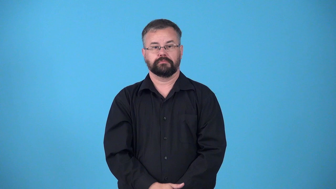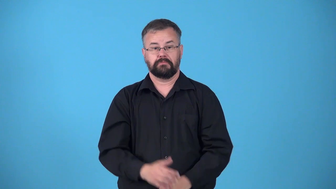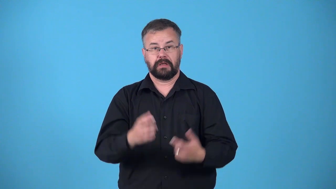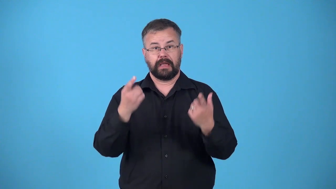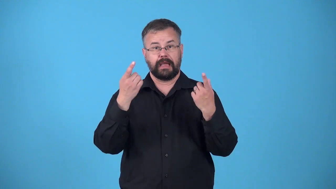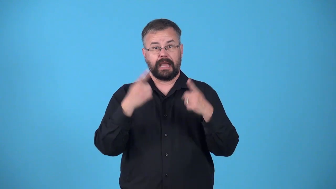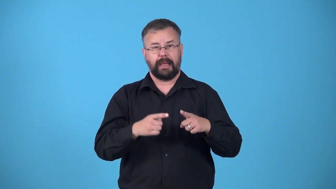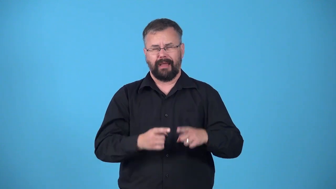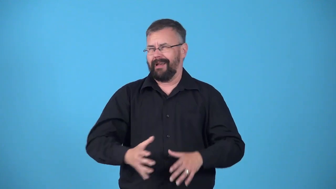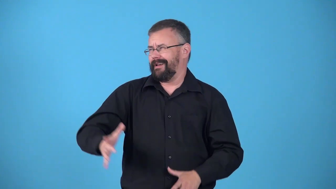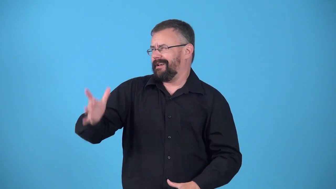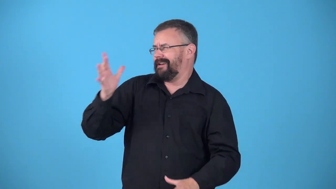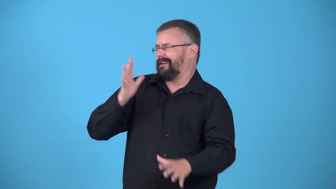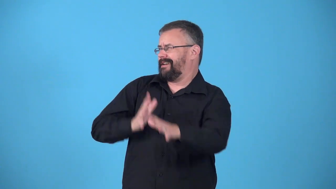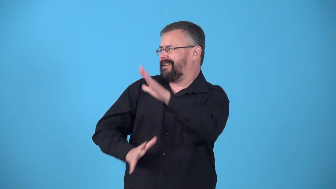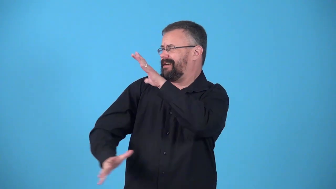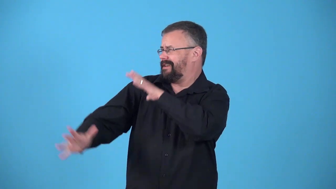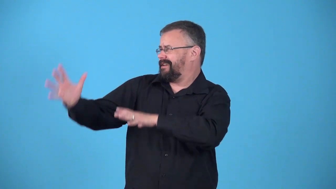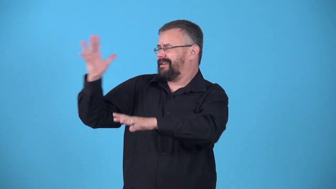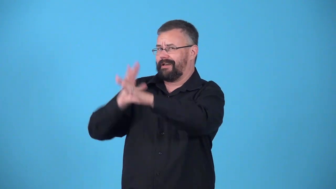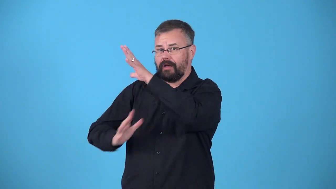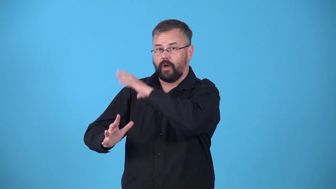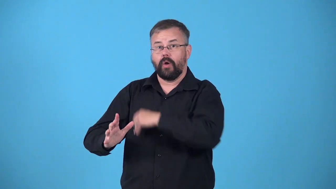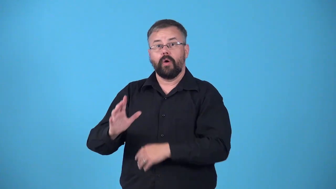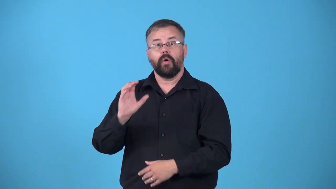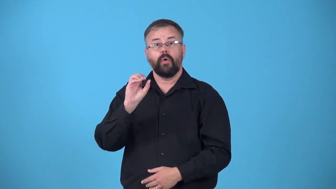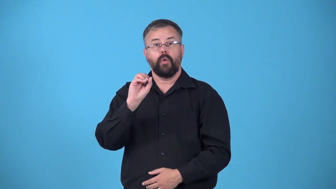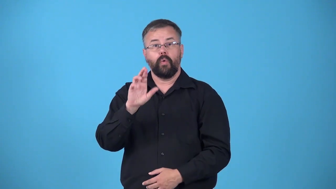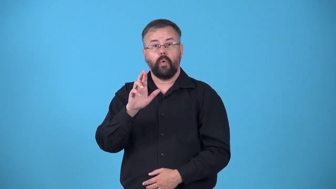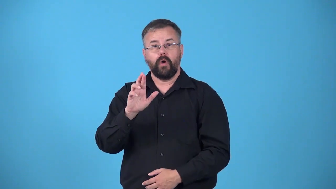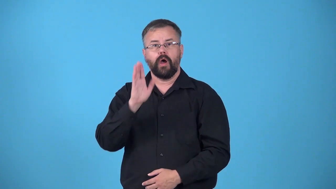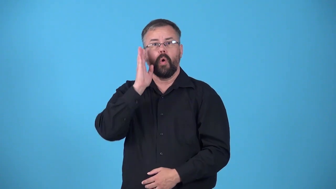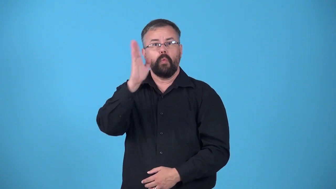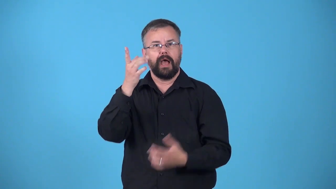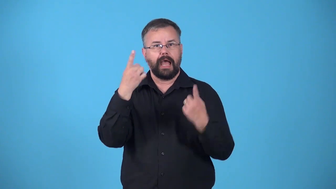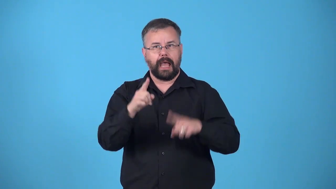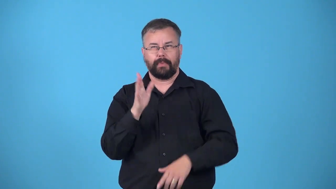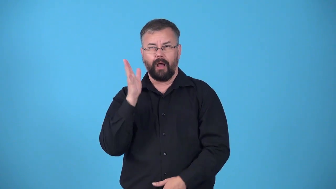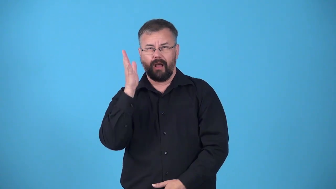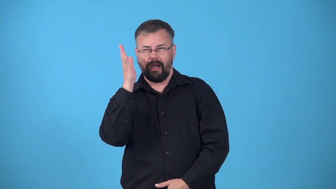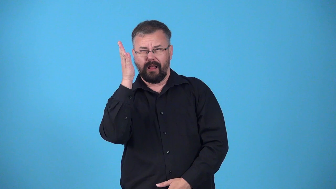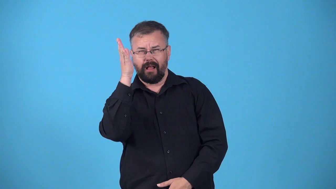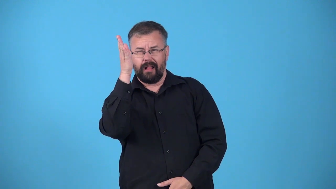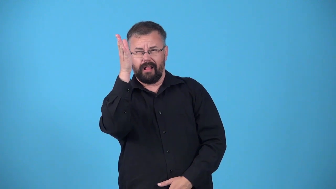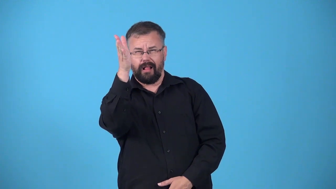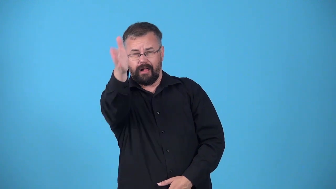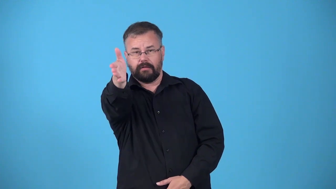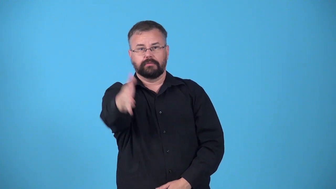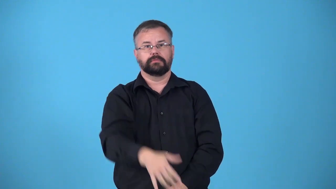faraway-happening a long time before or after the present time